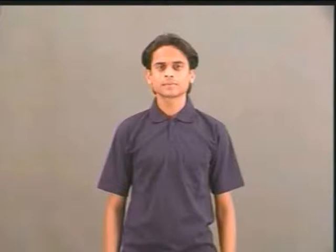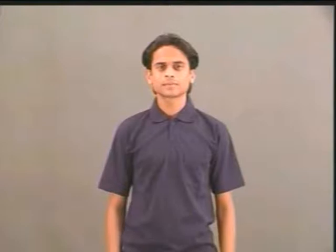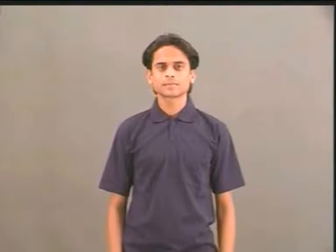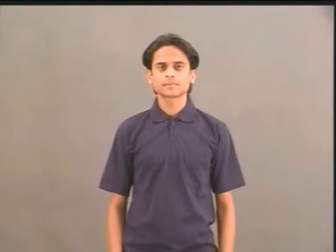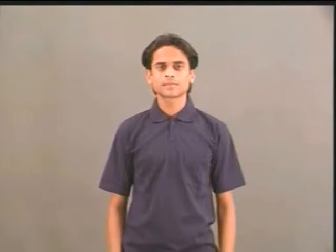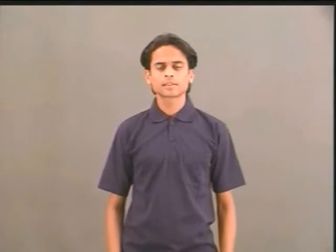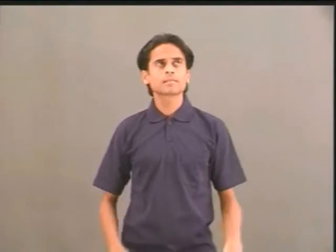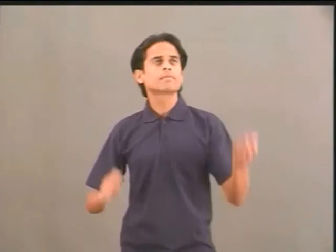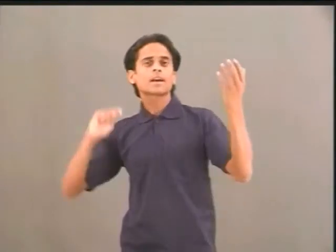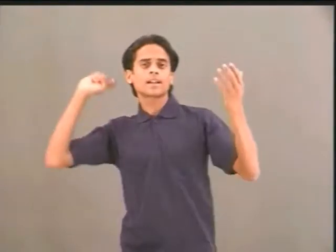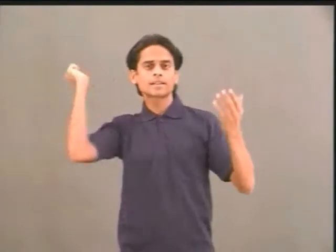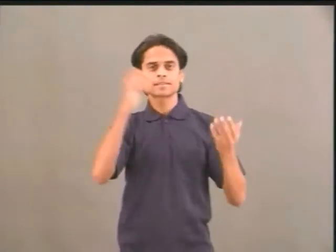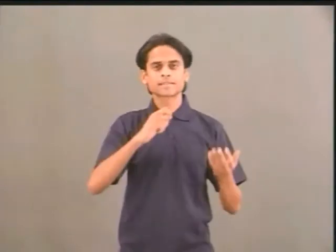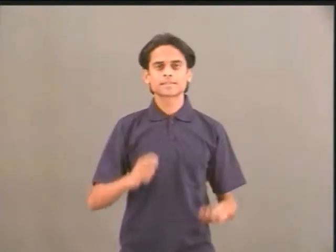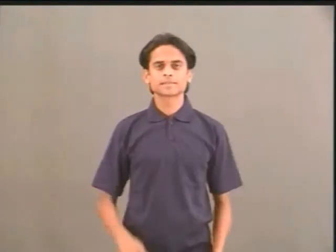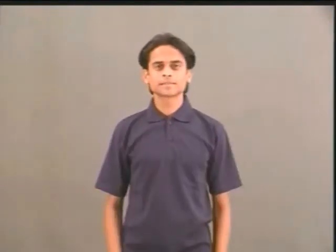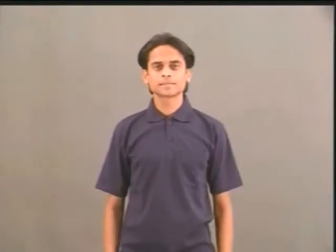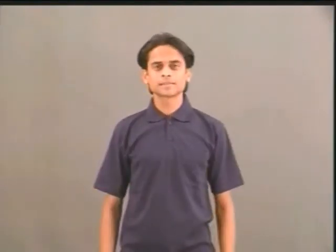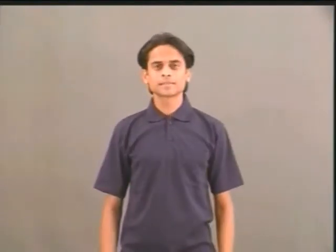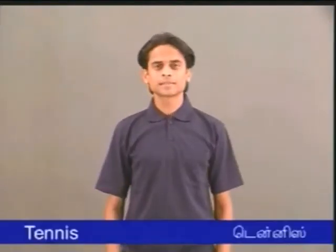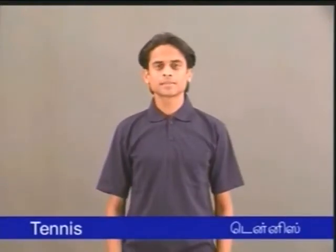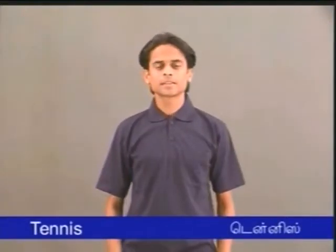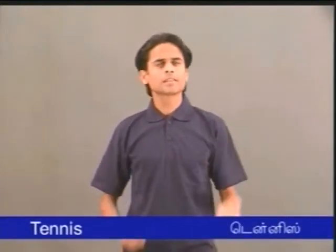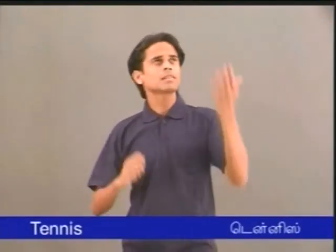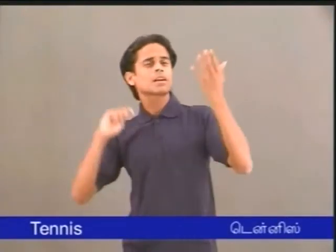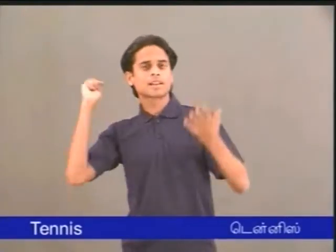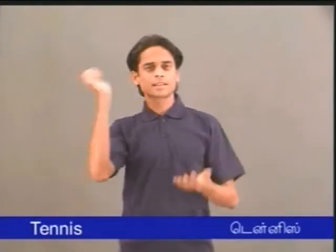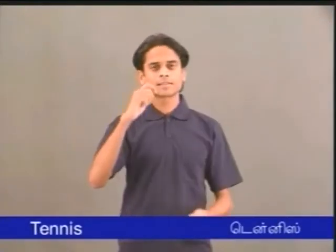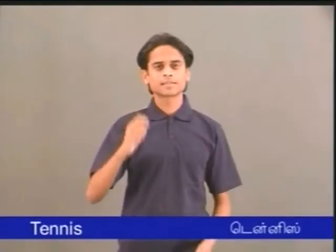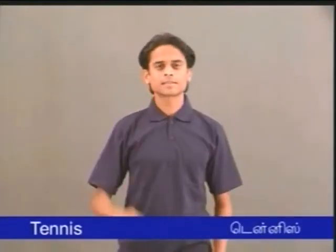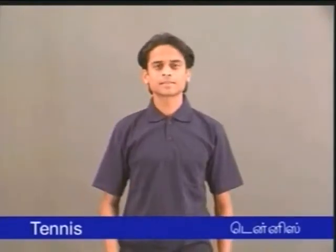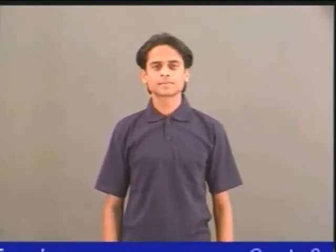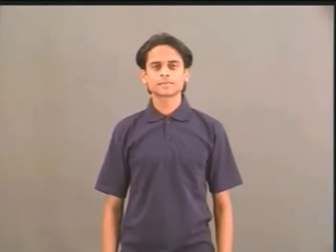tennis